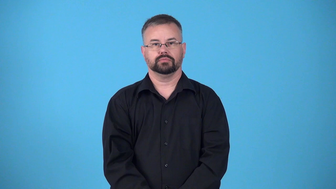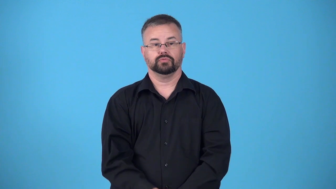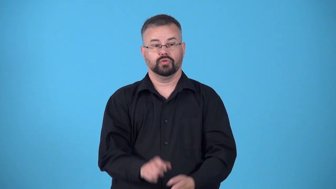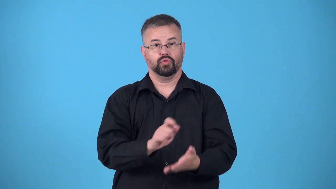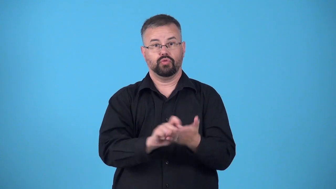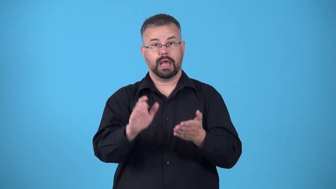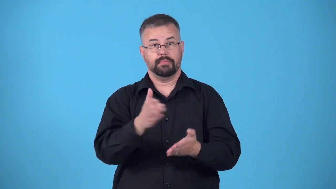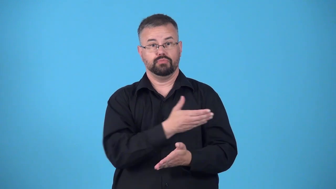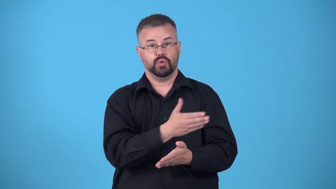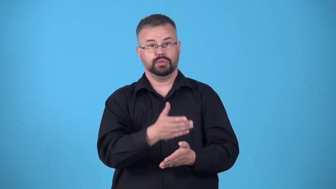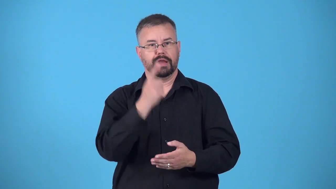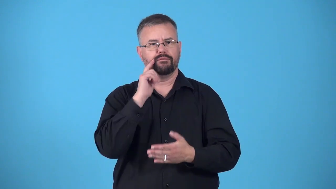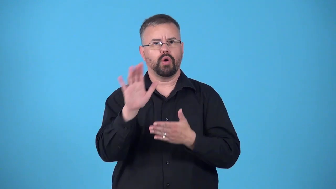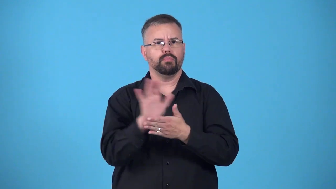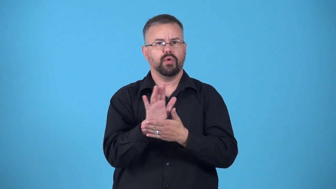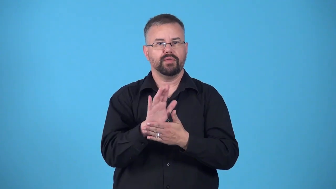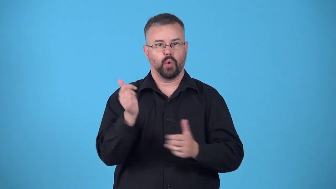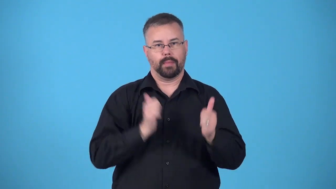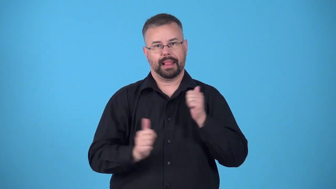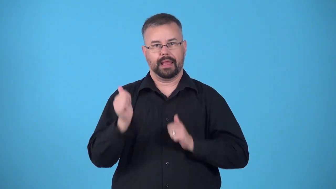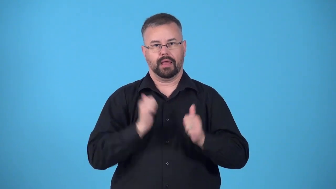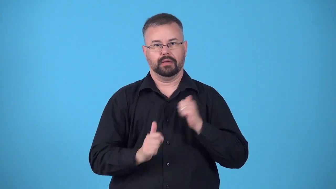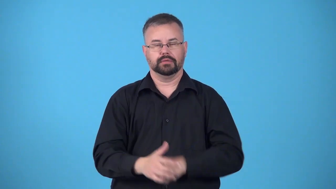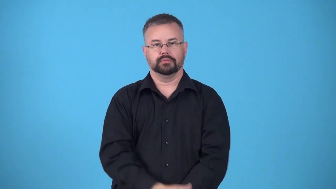score